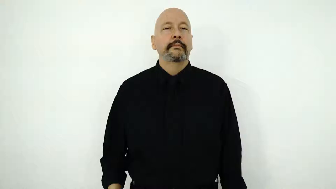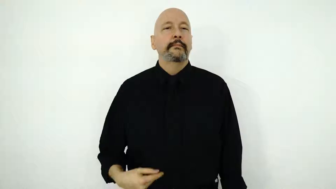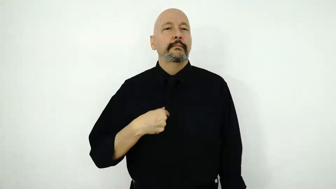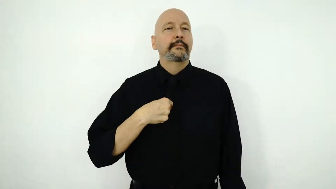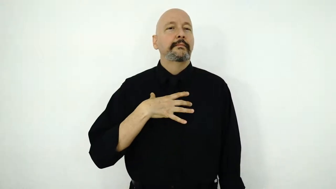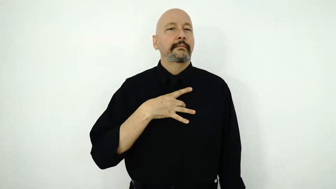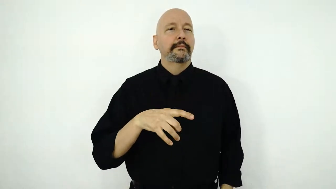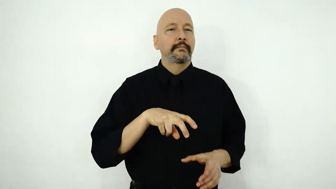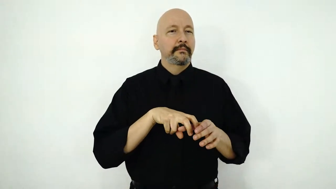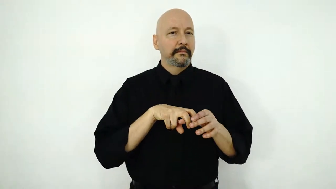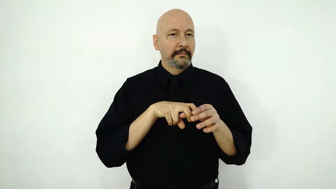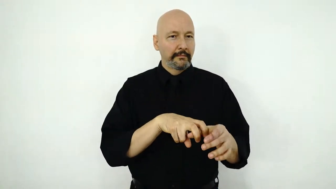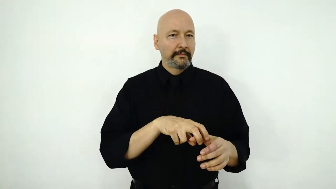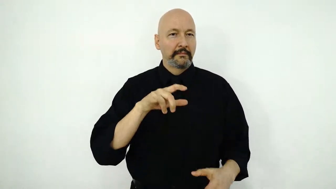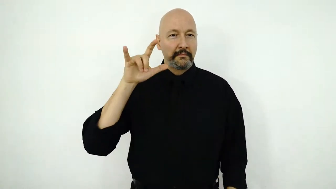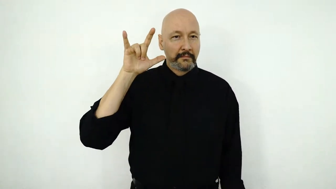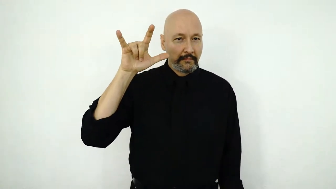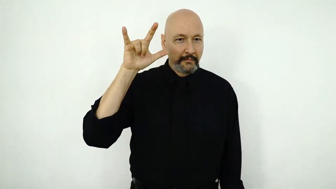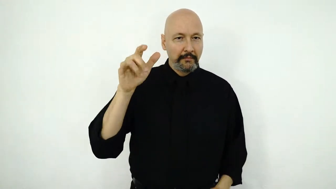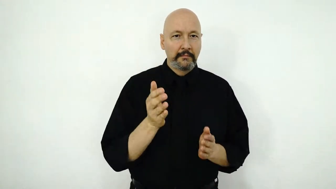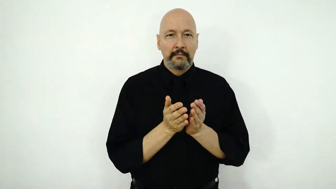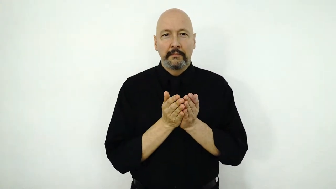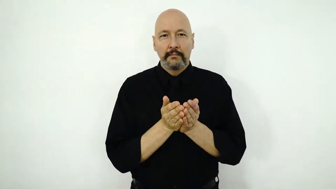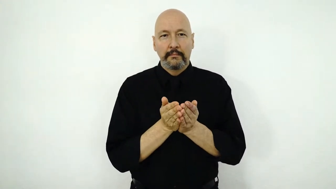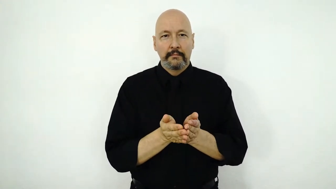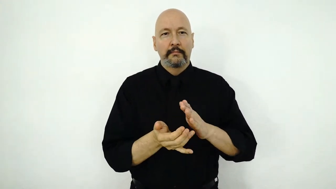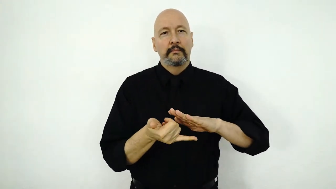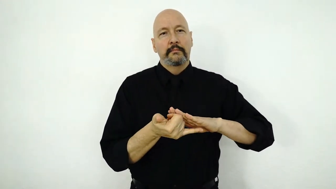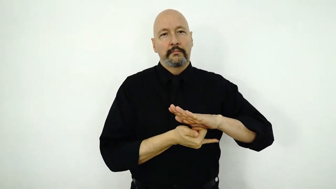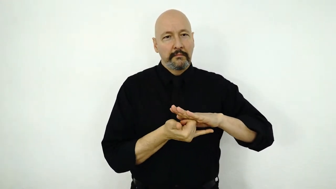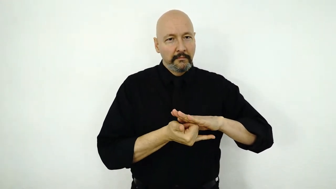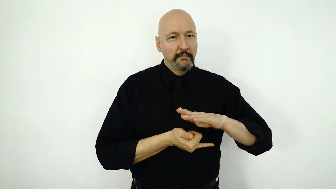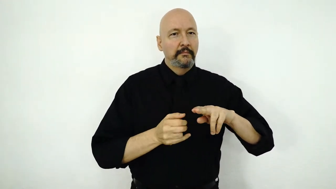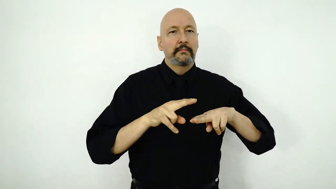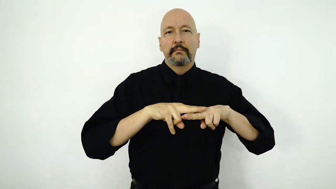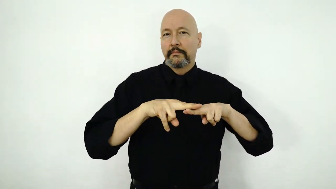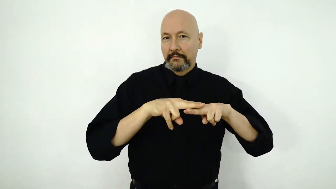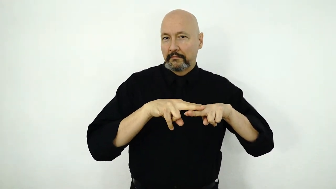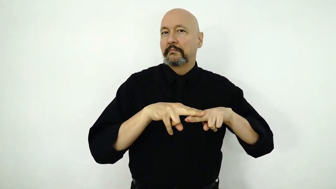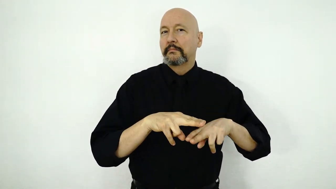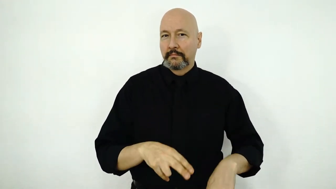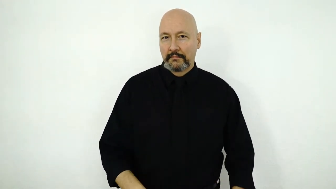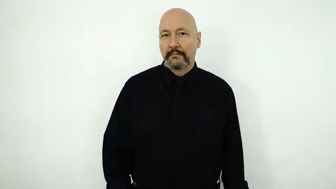I LIKE RIDE in AIRPLANE, BOAT, SUBWAY, TRAIN